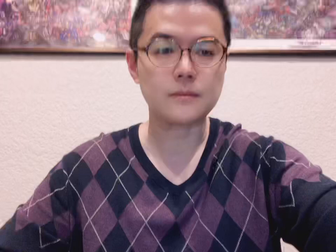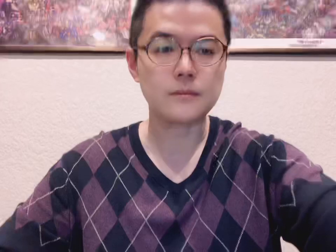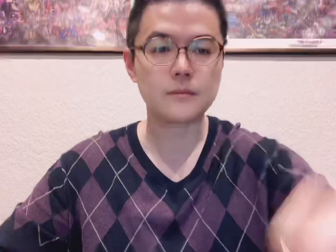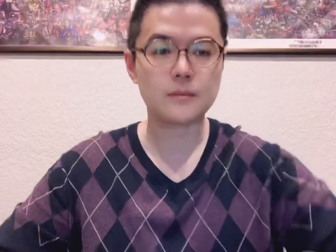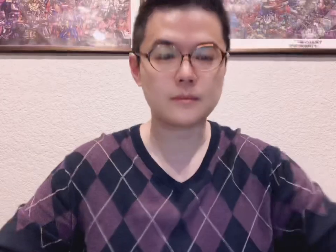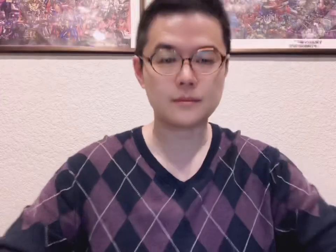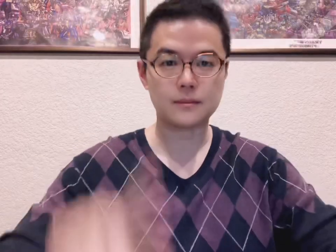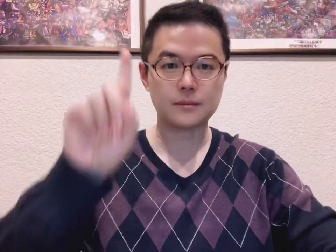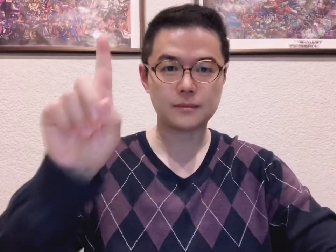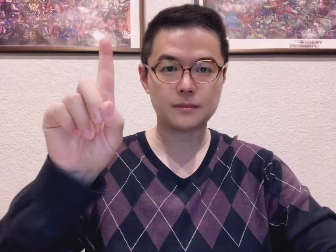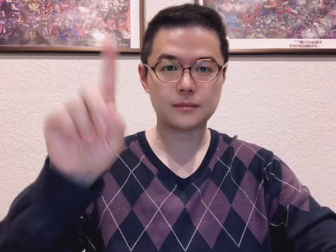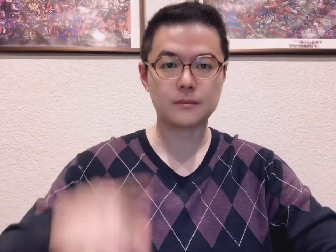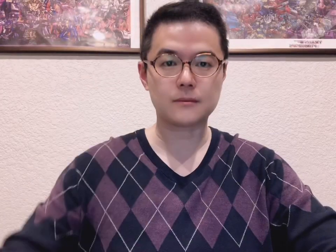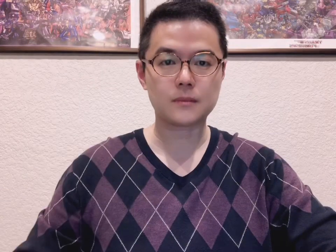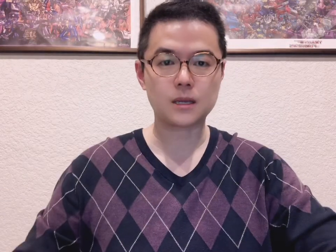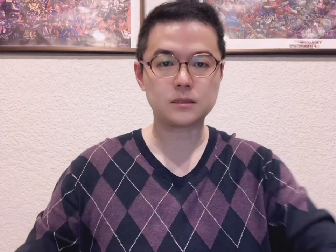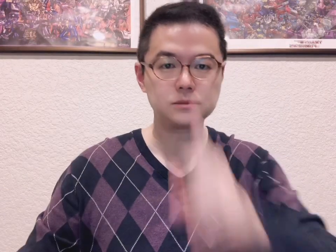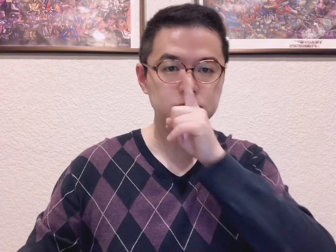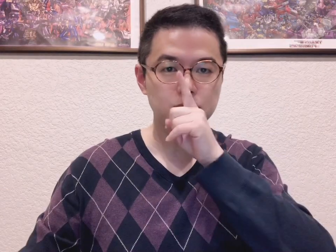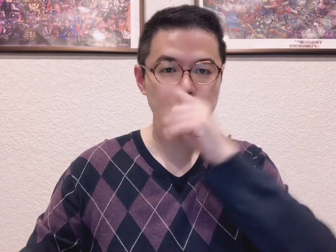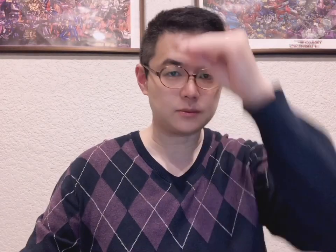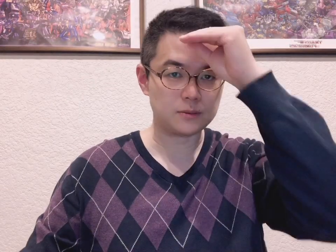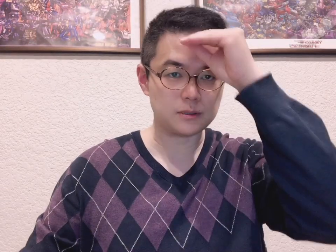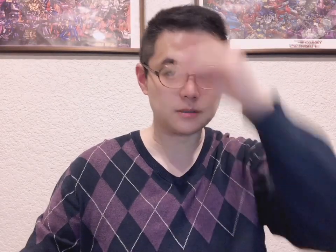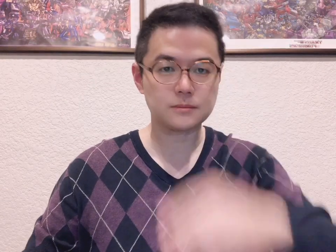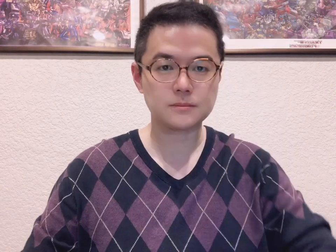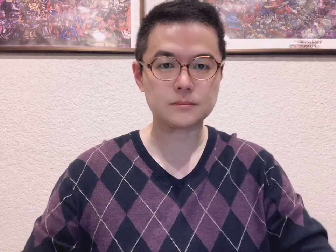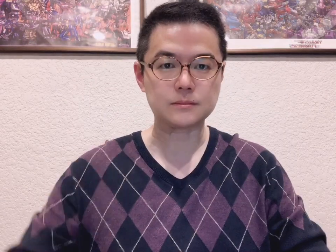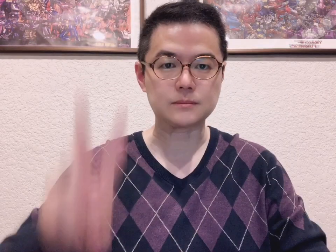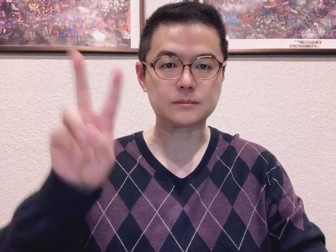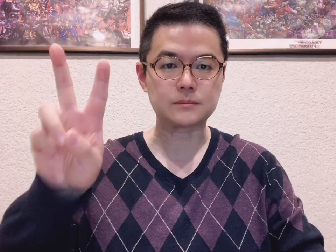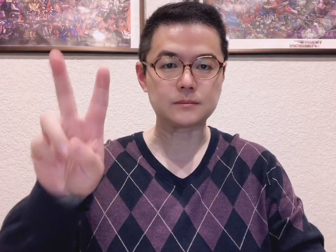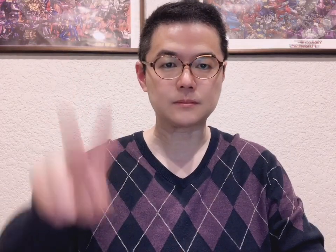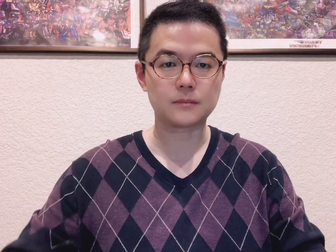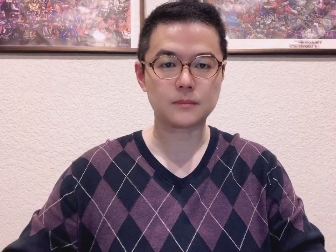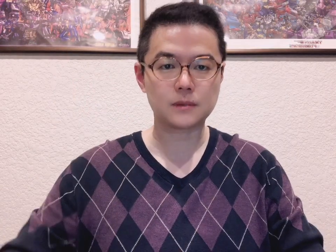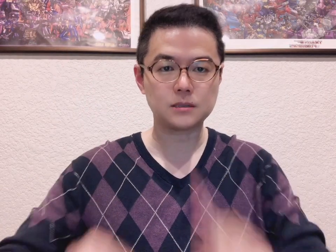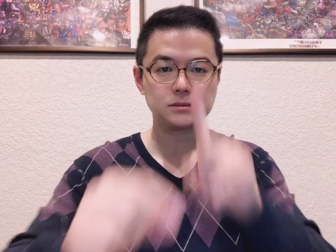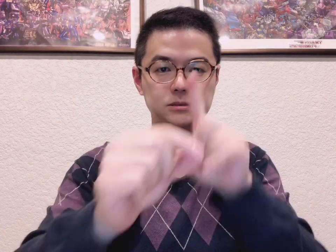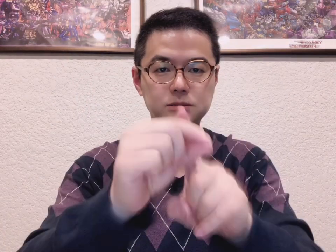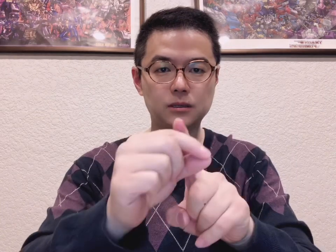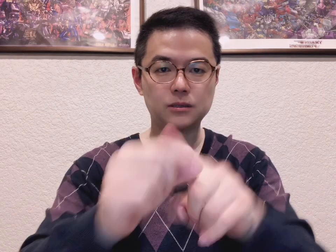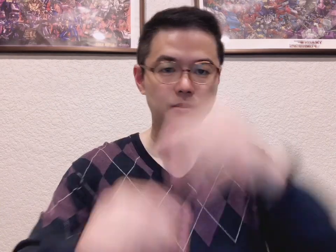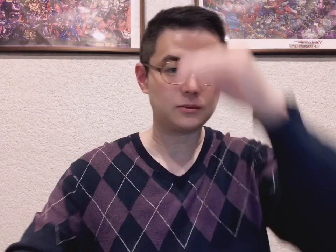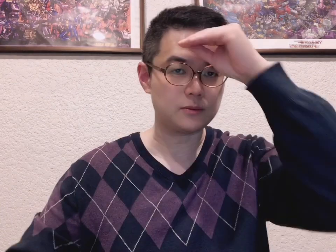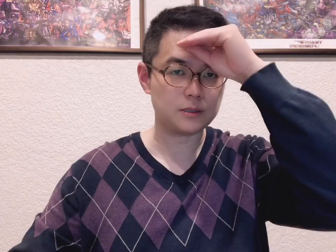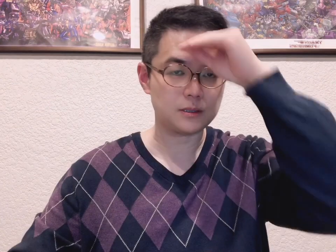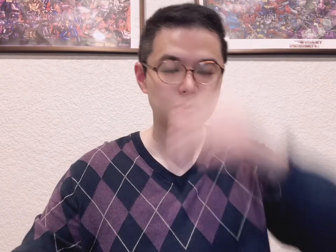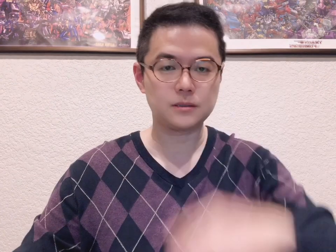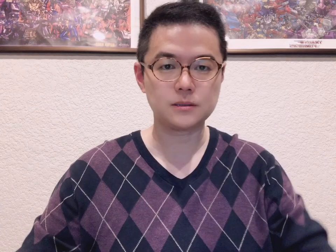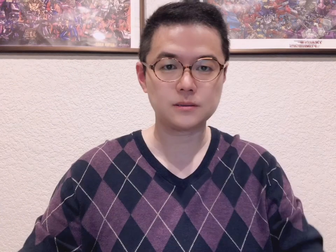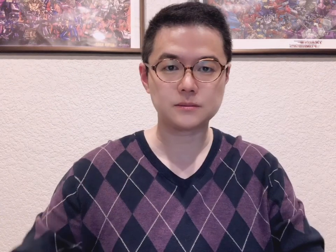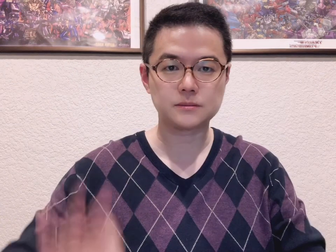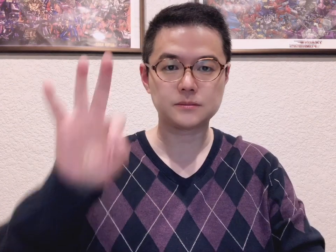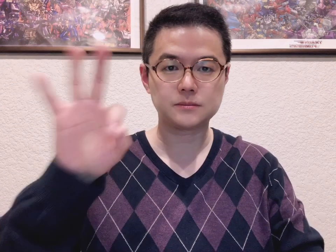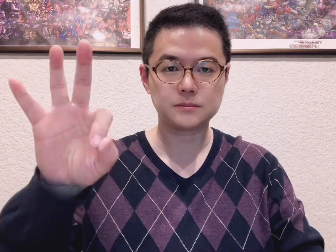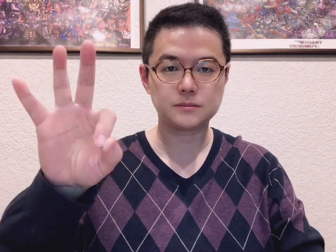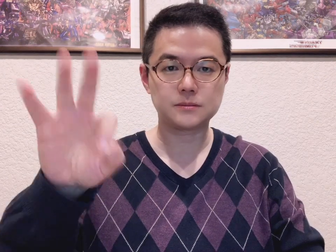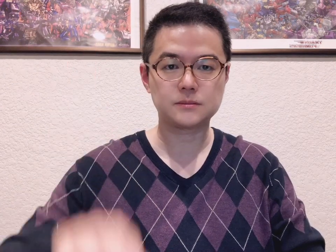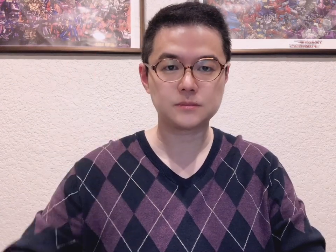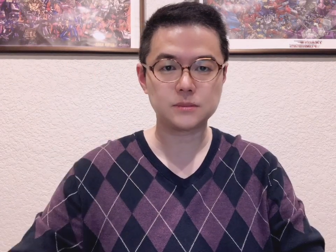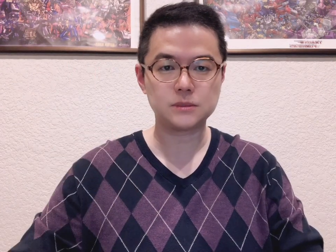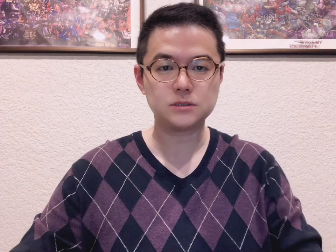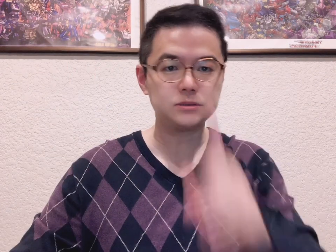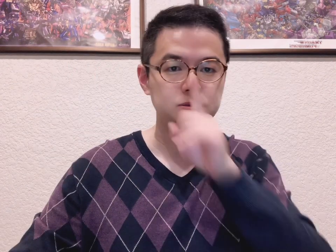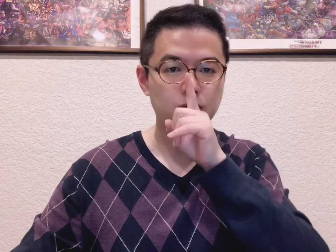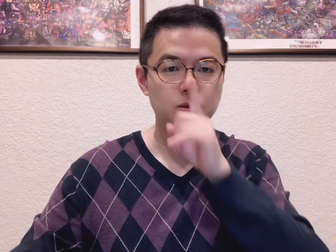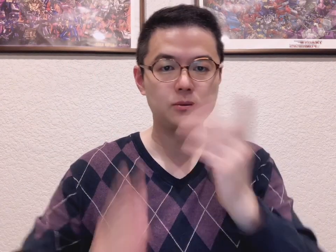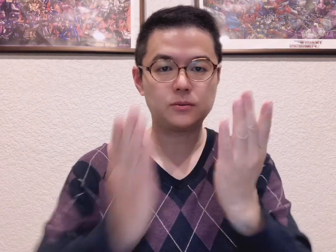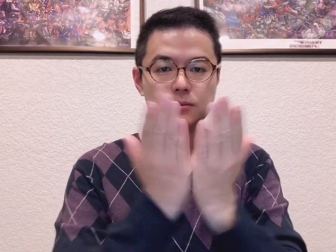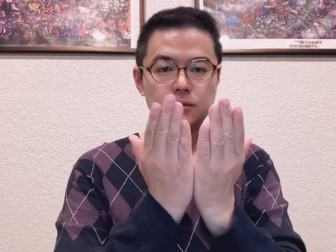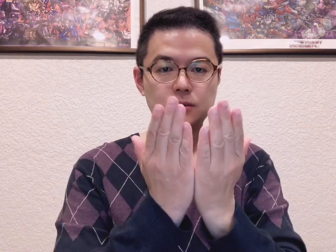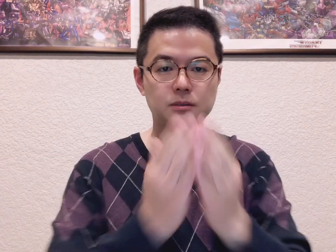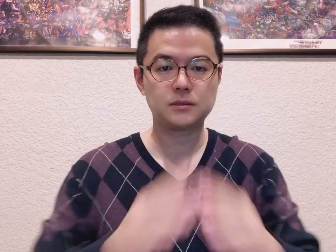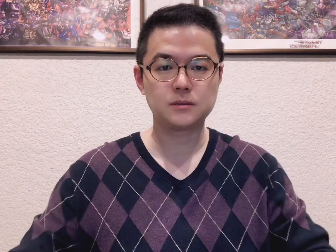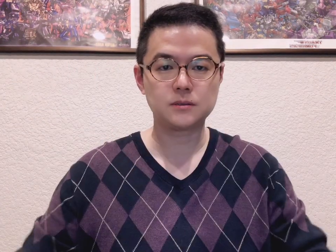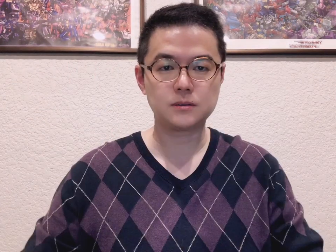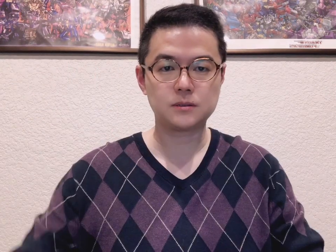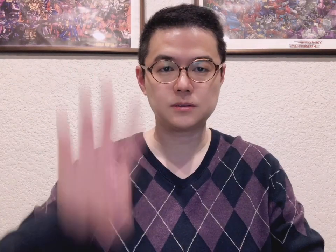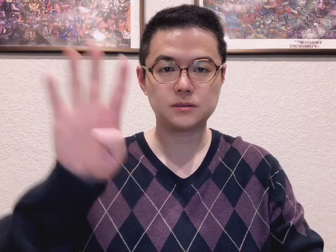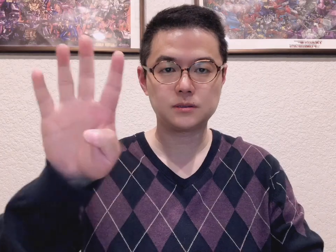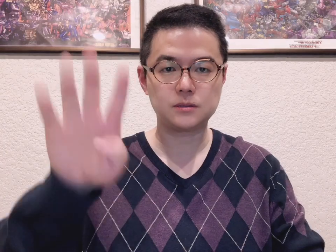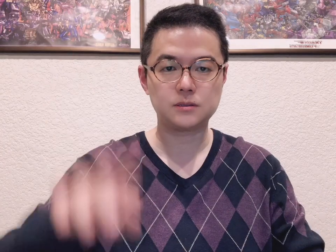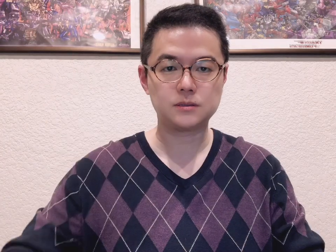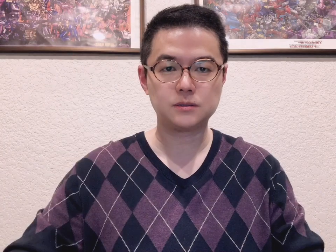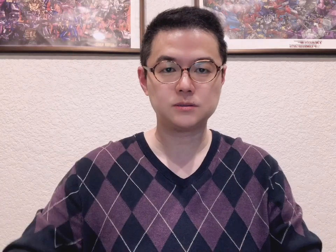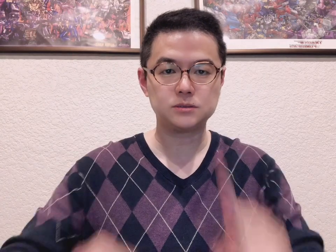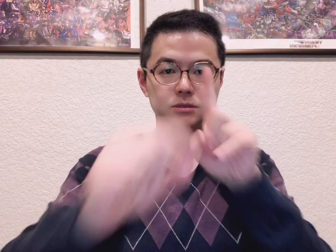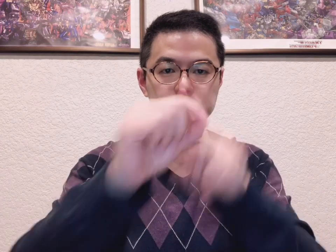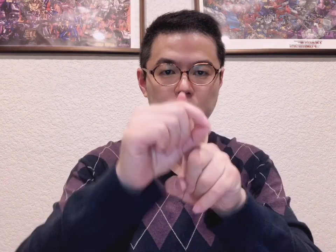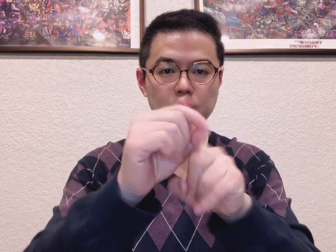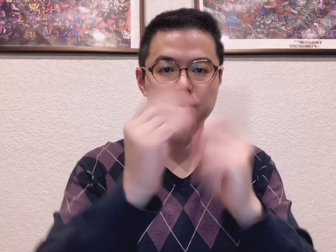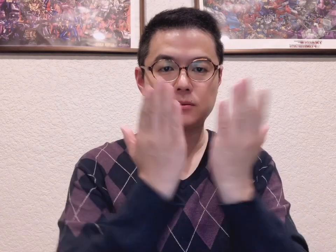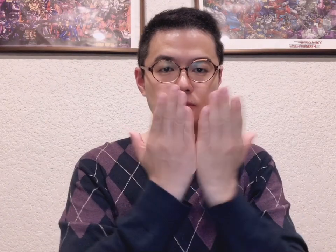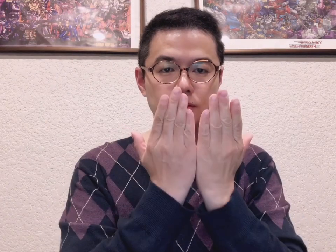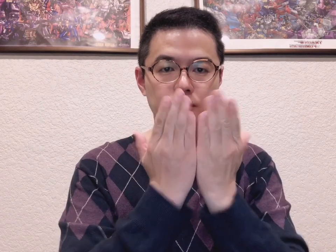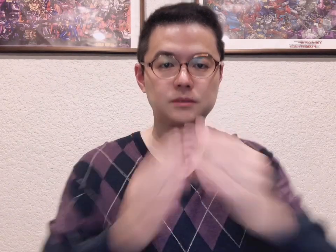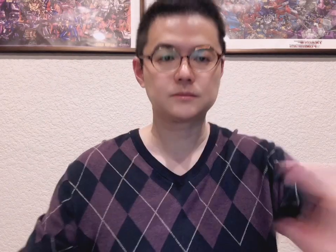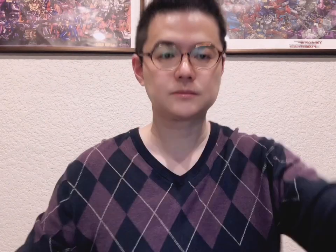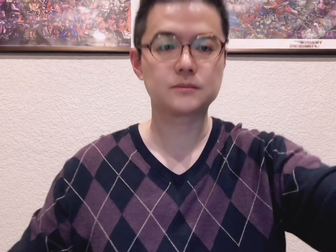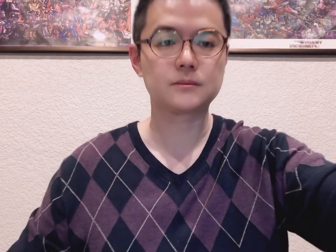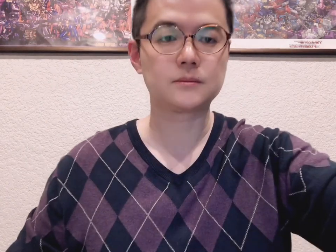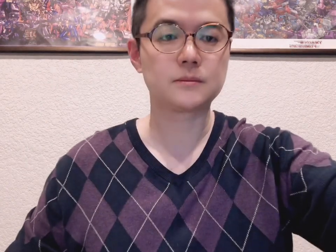Middle School